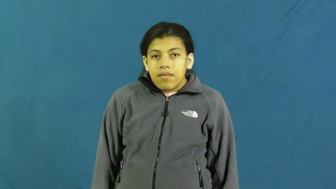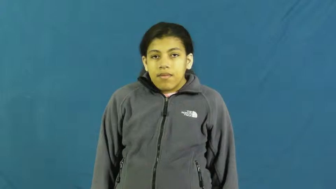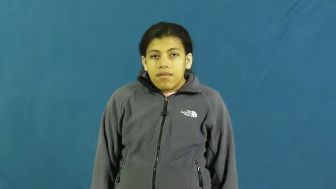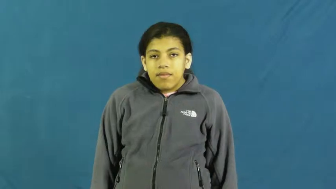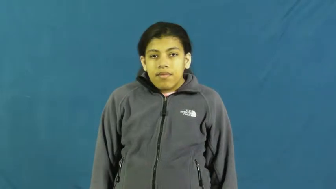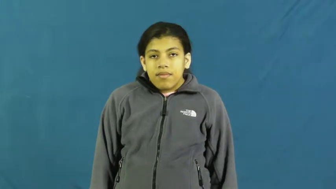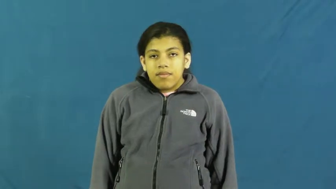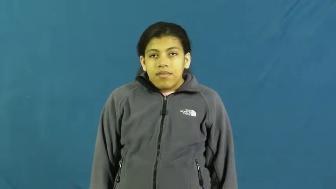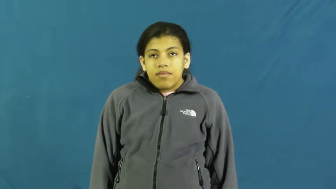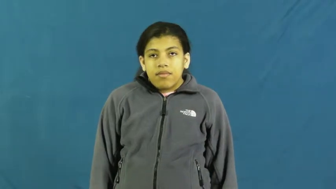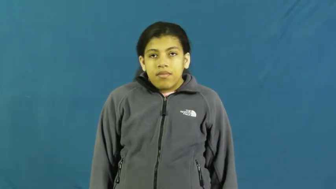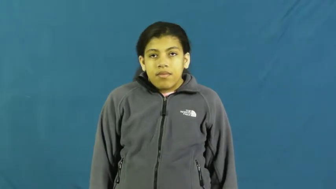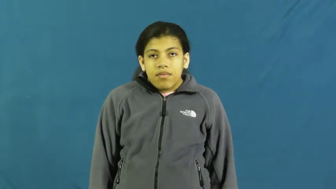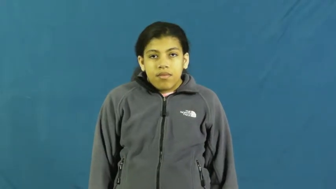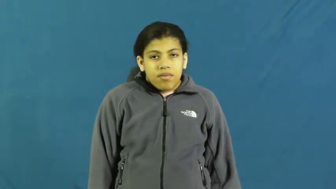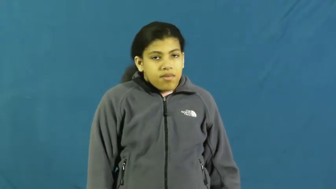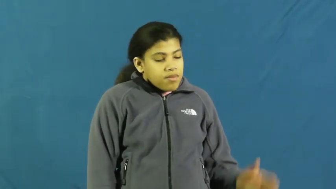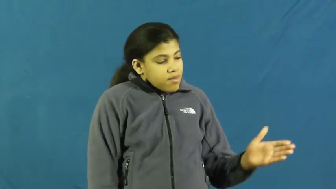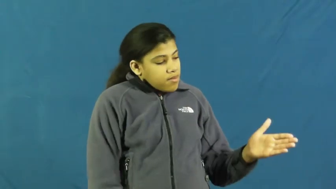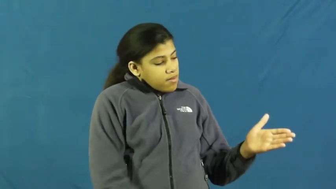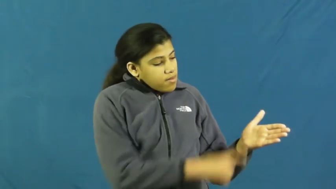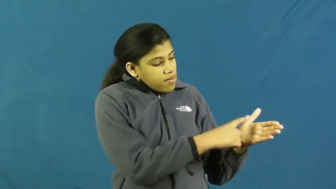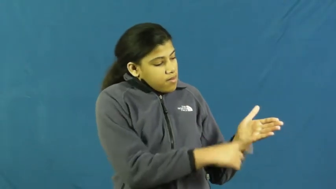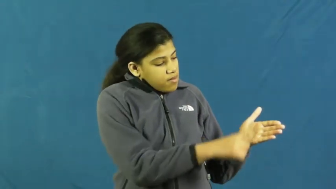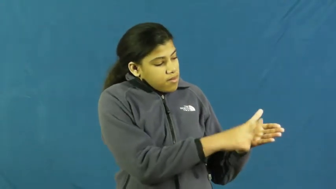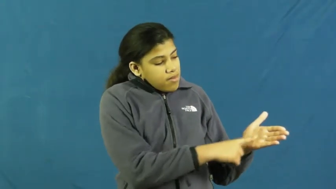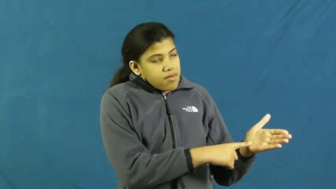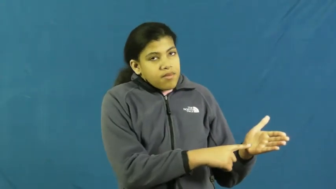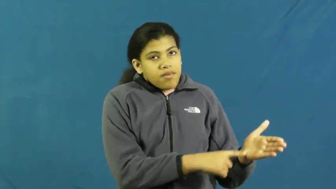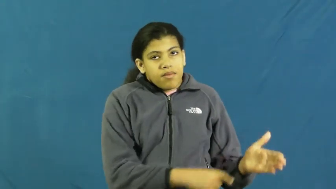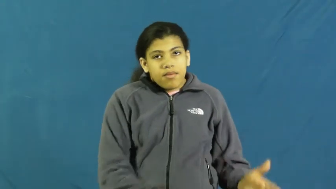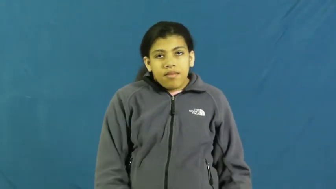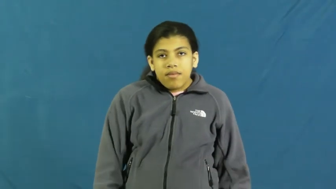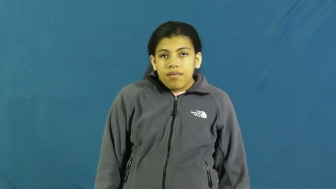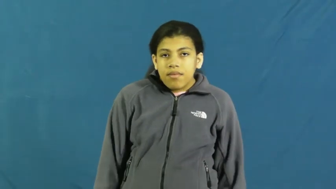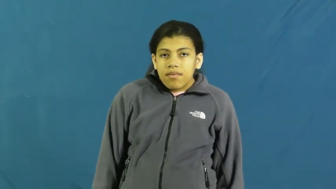discriminate-bias